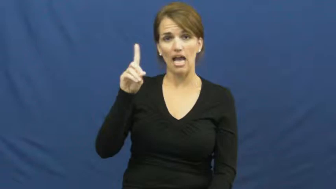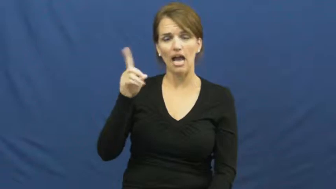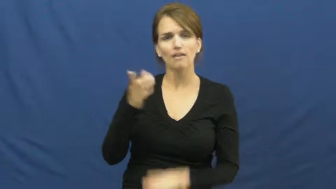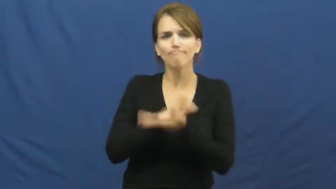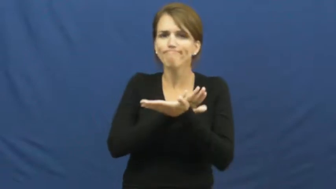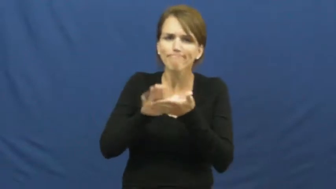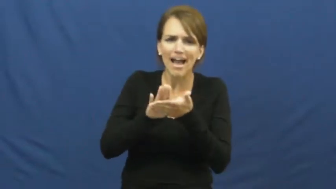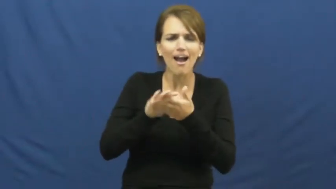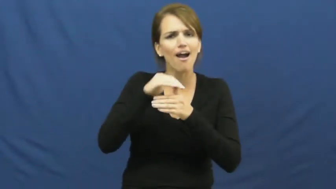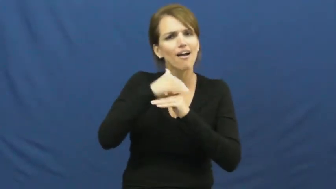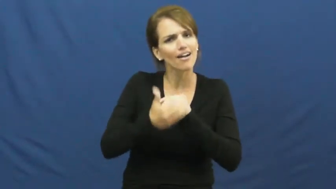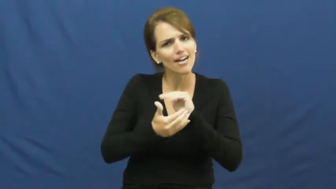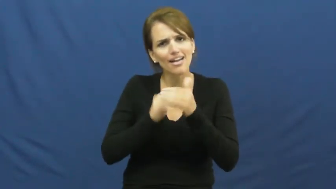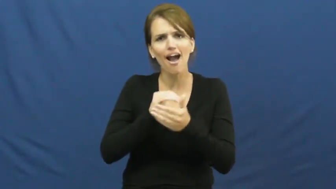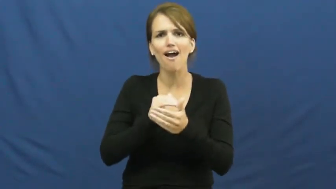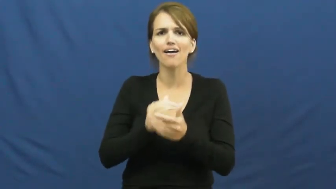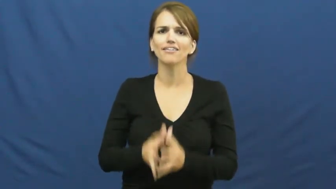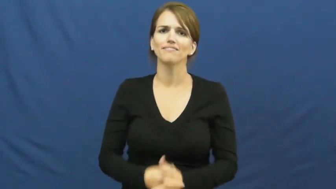kind